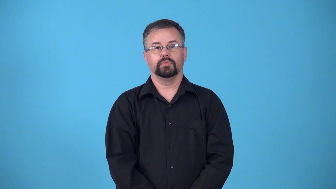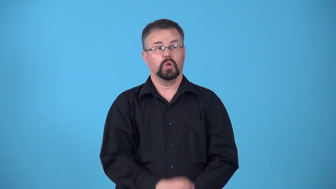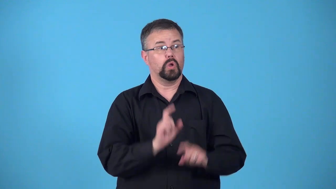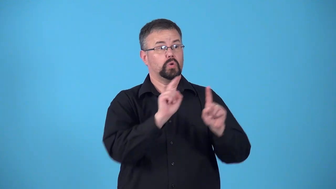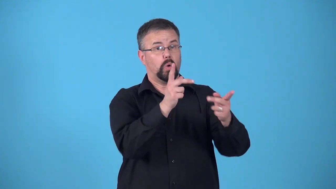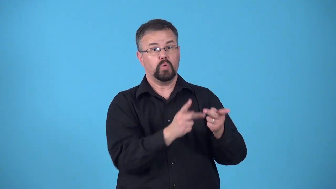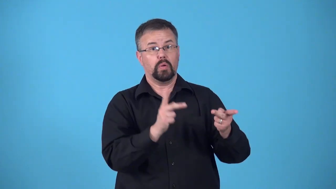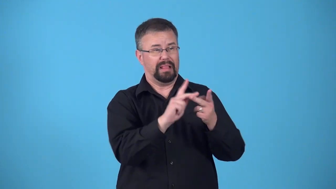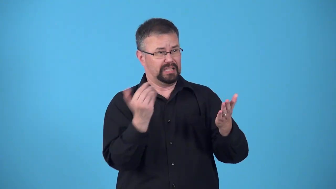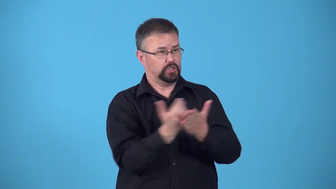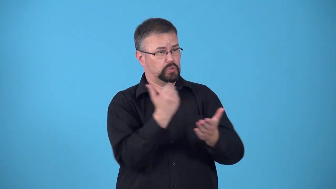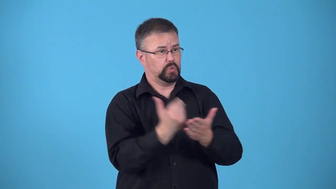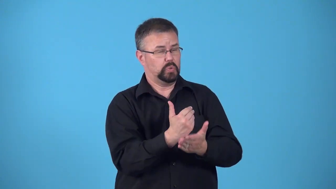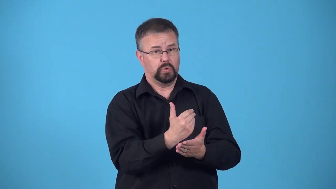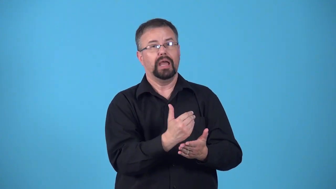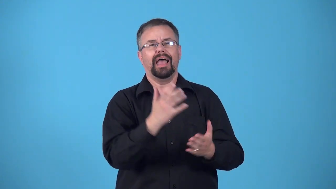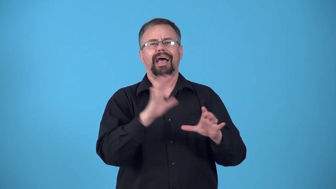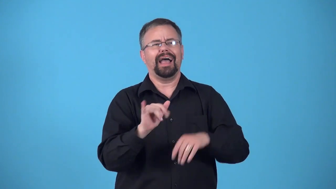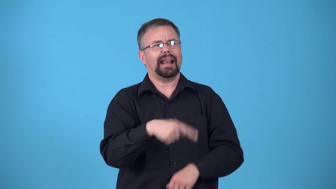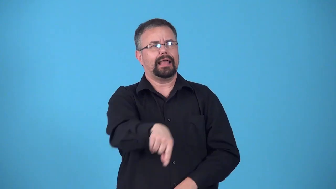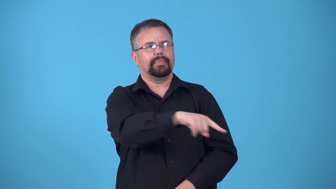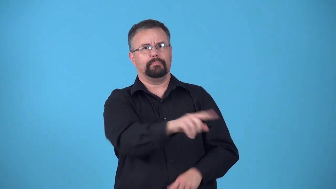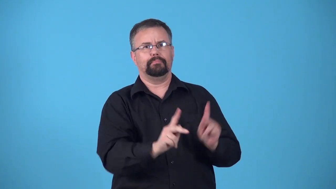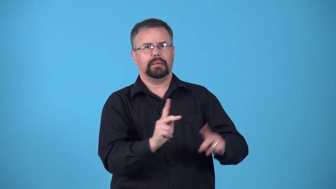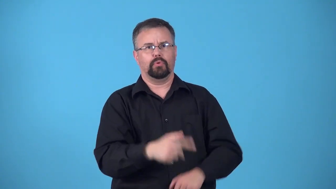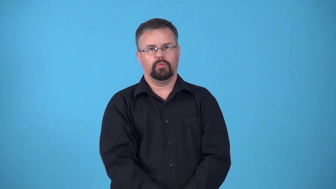when in rome, do as the romans do